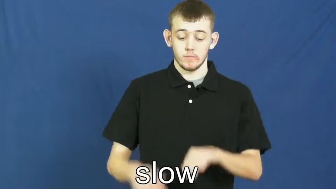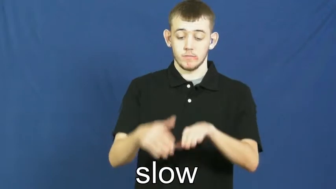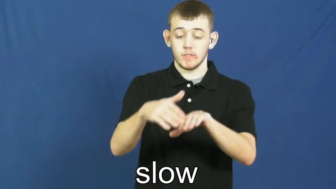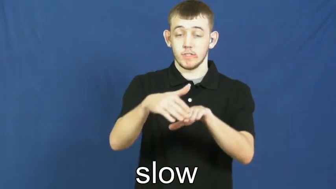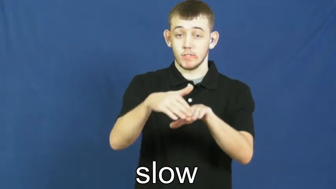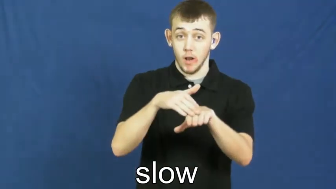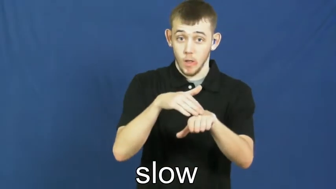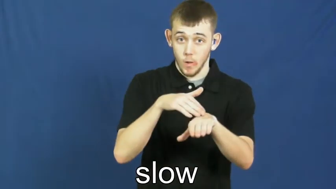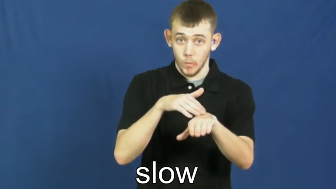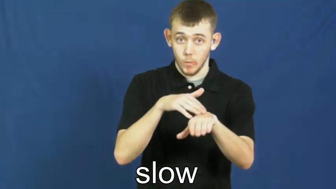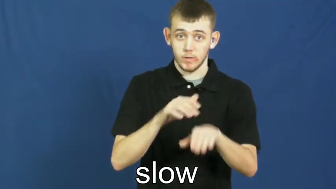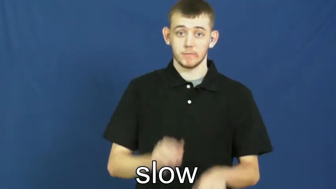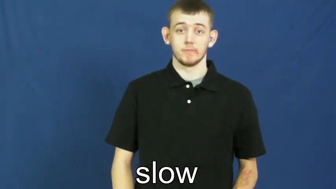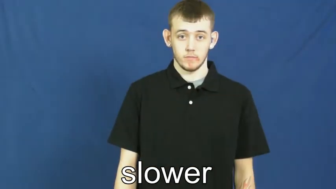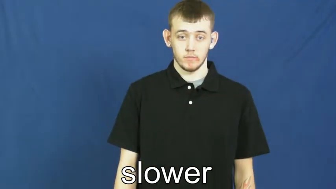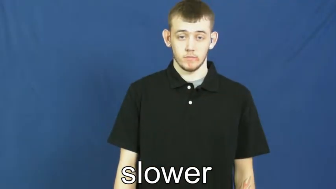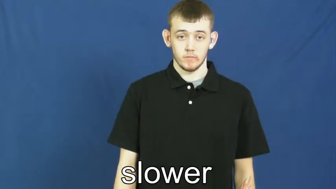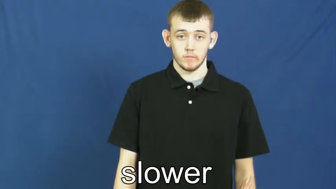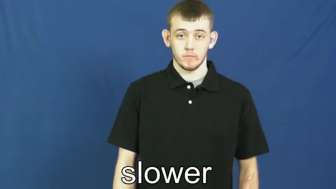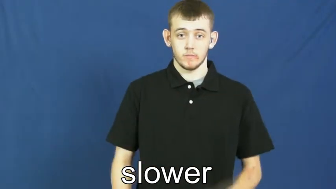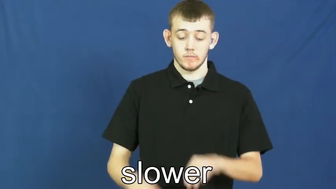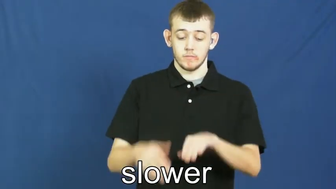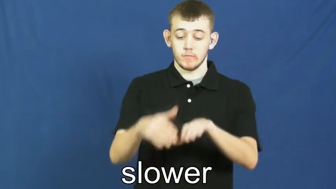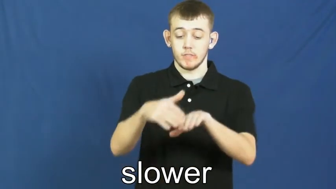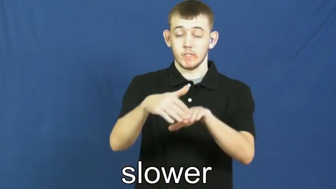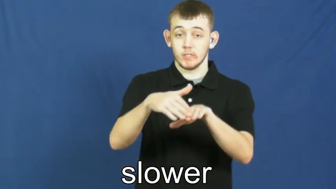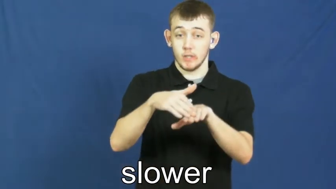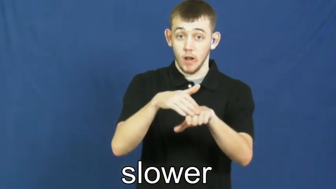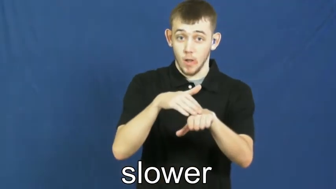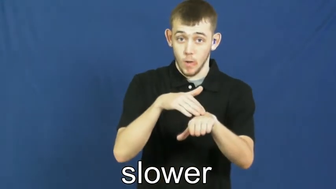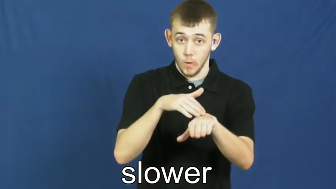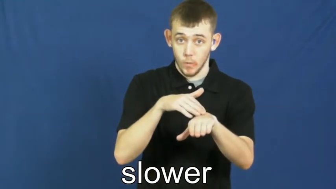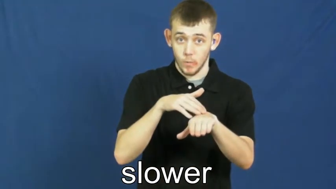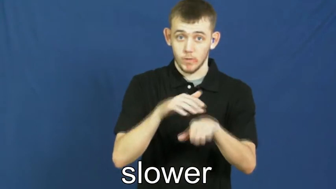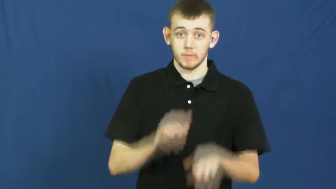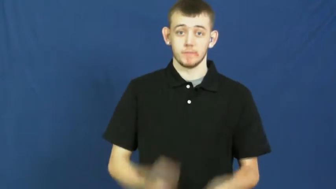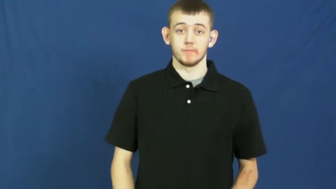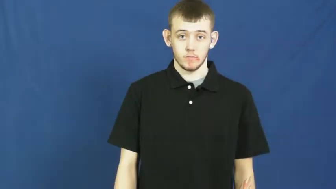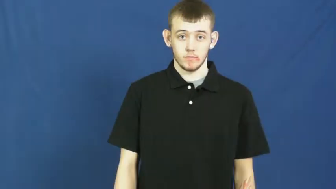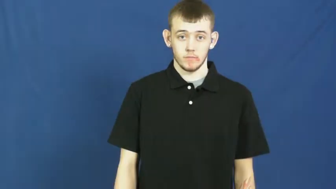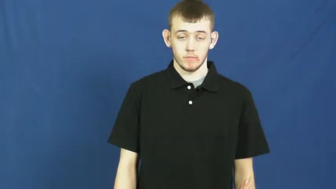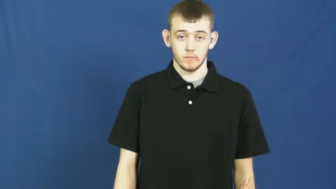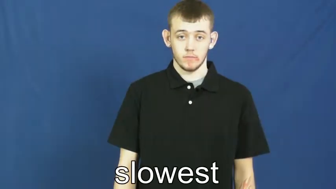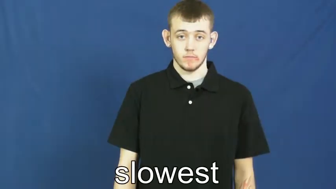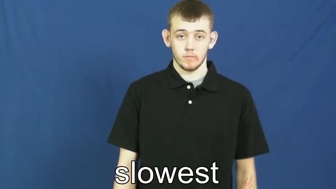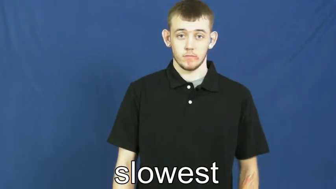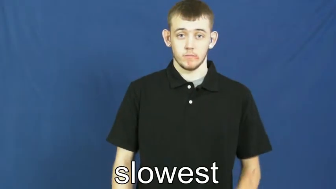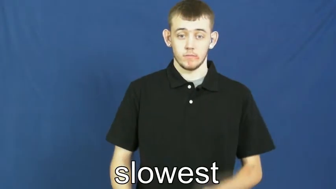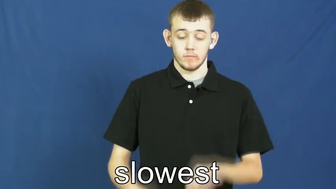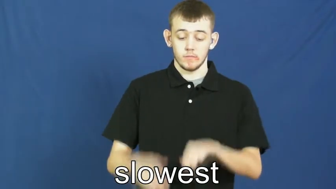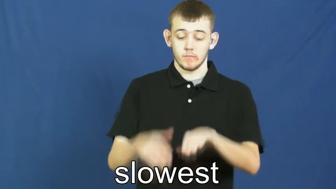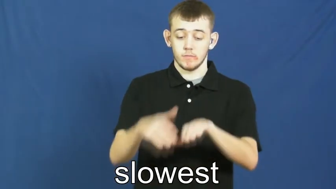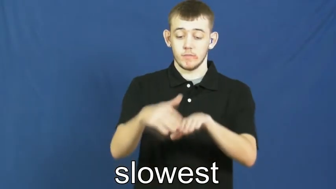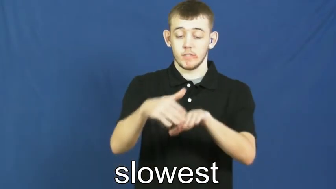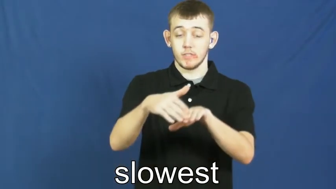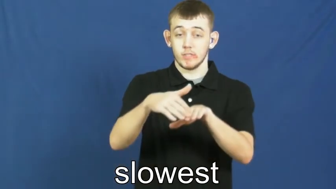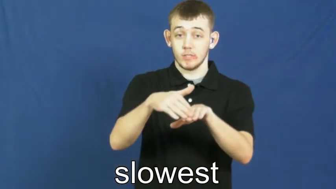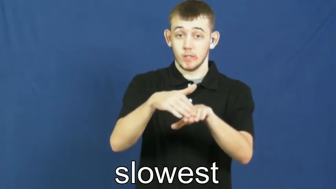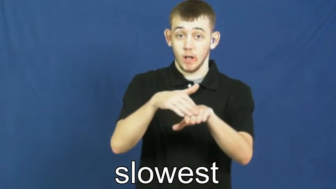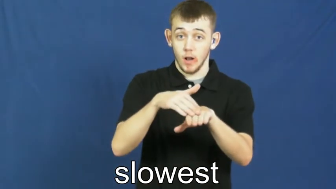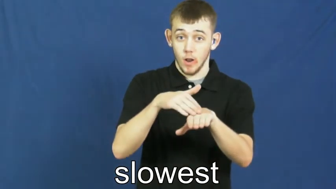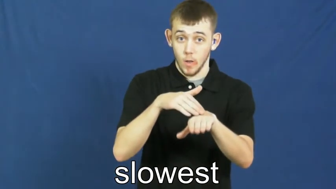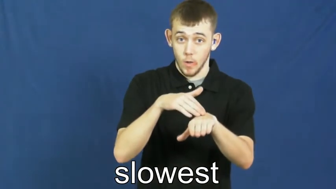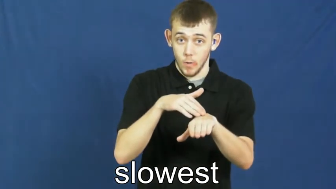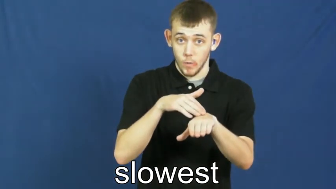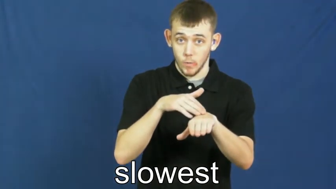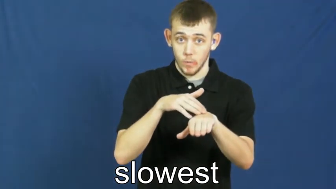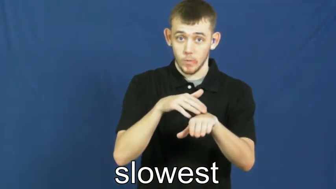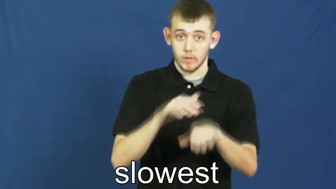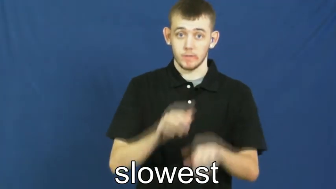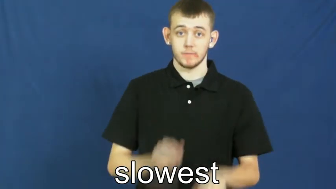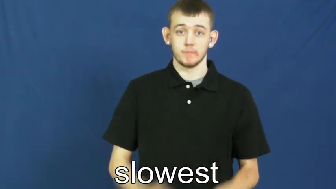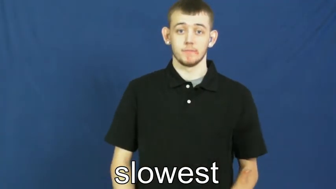slower,slowest